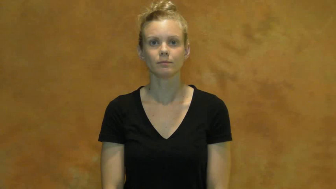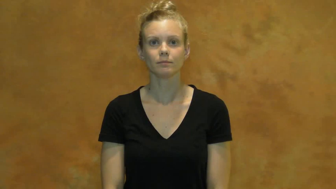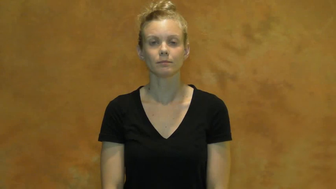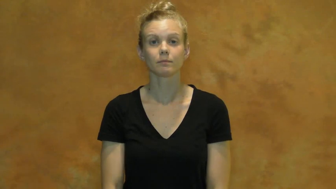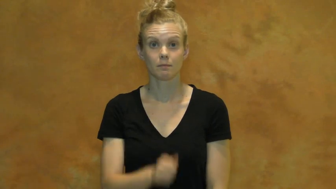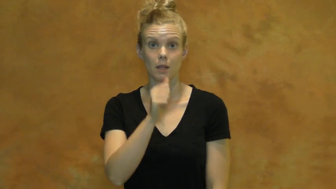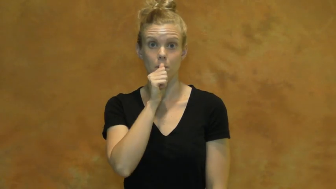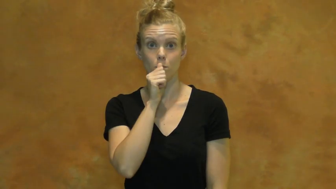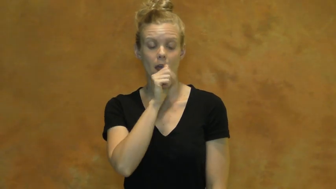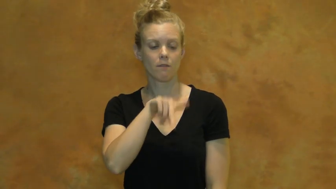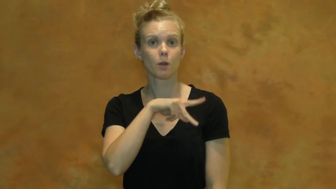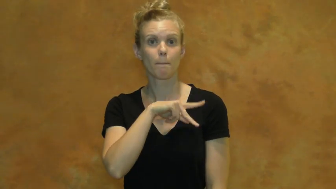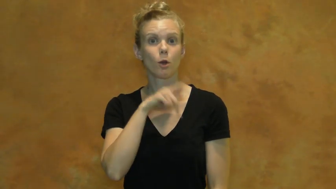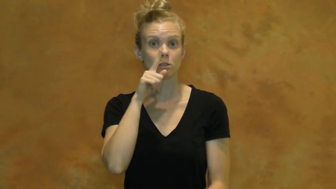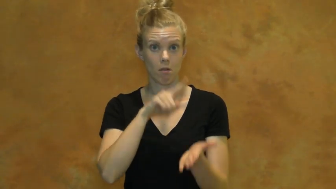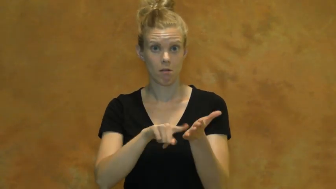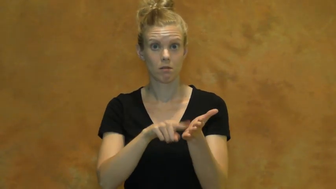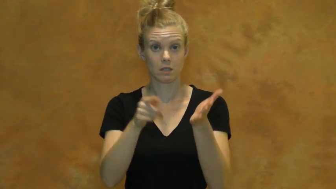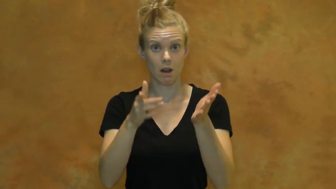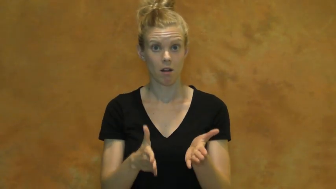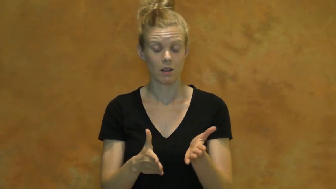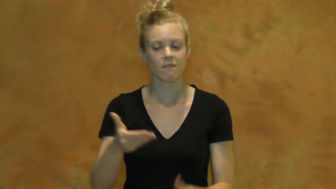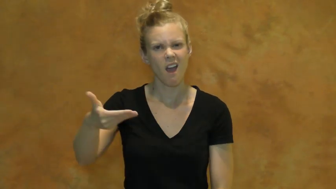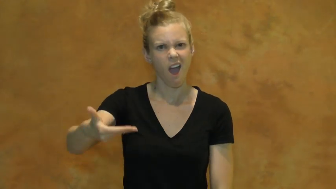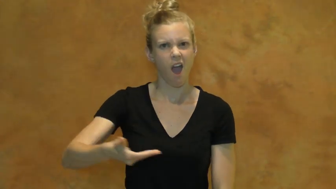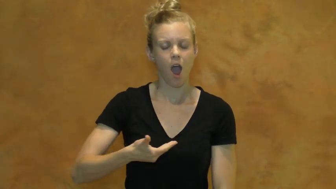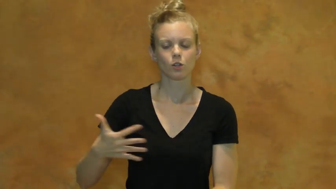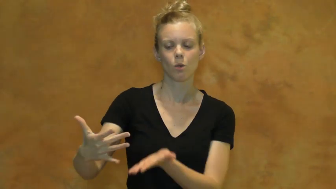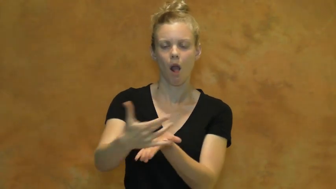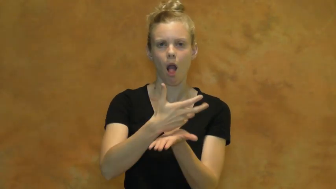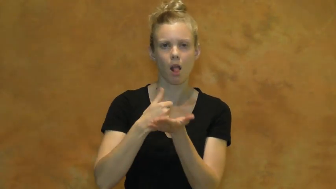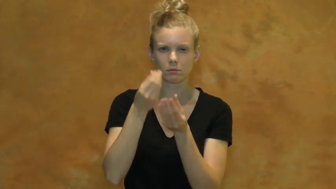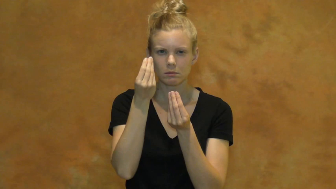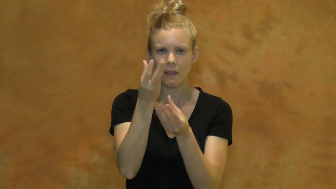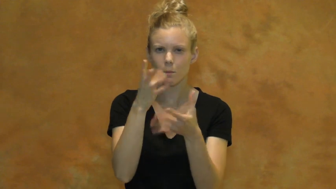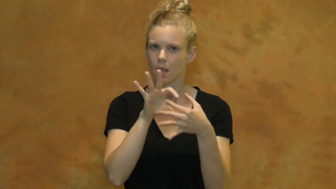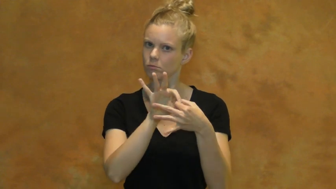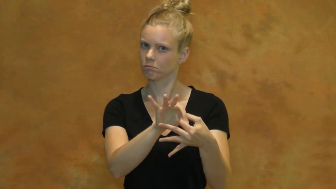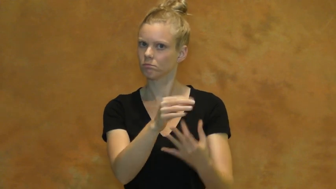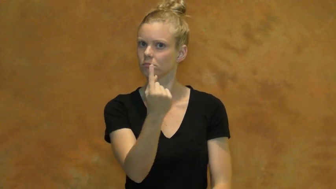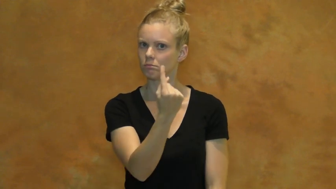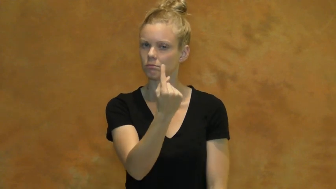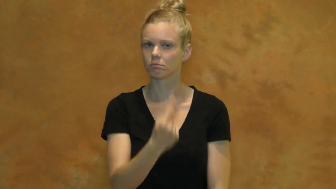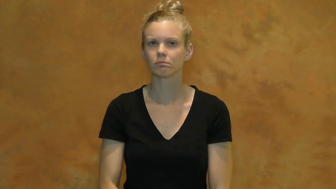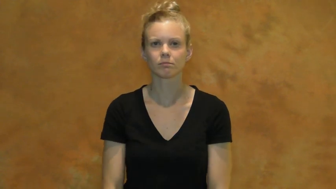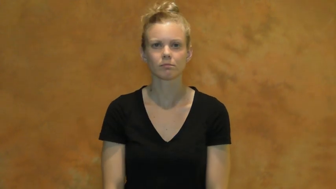private eye